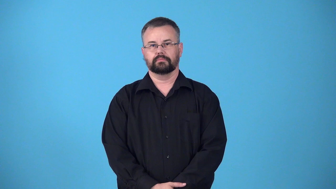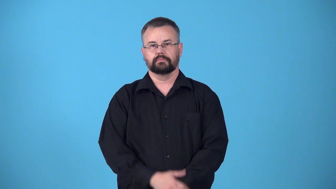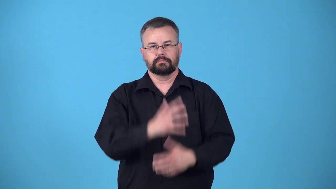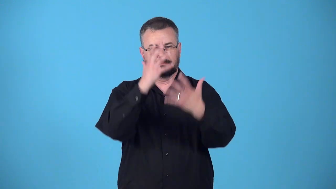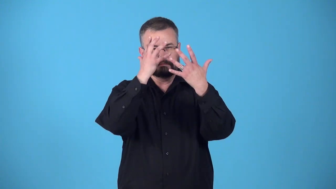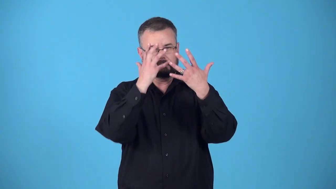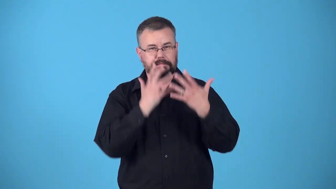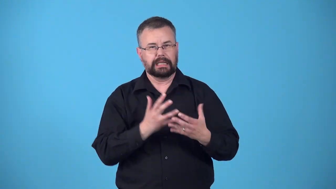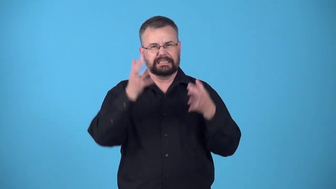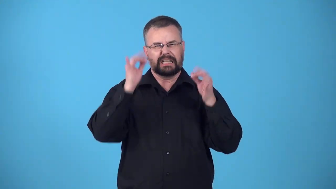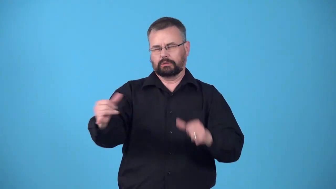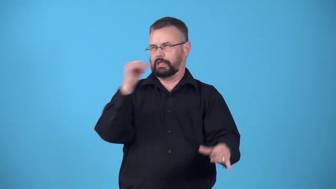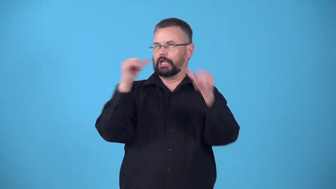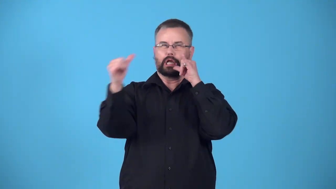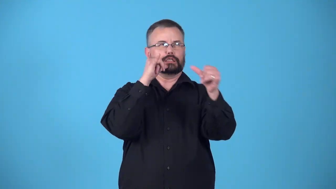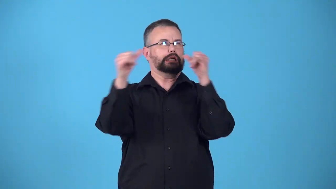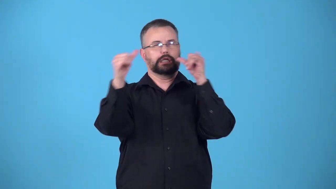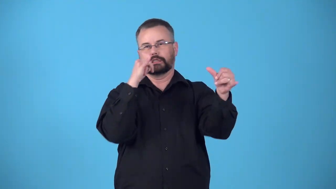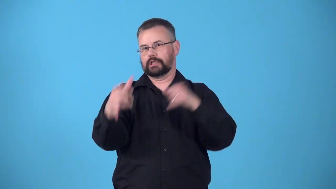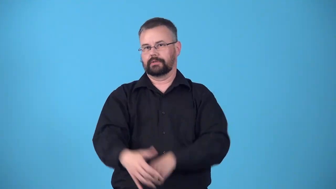drown your sorrows